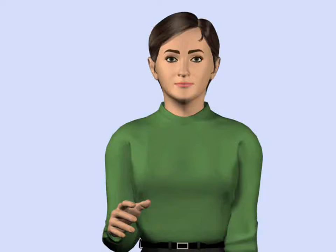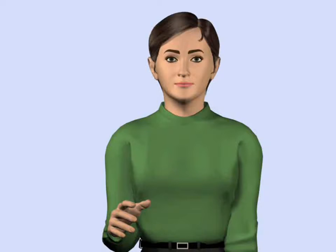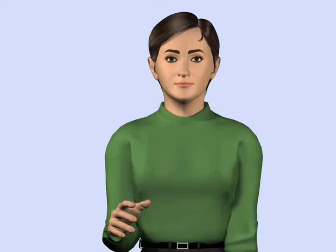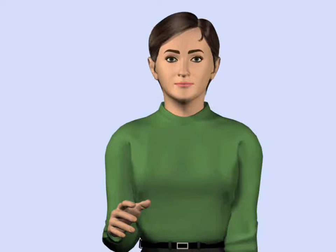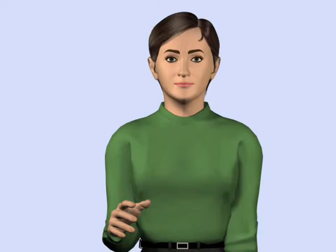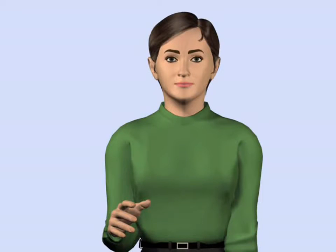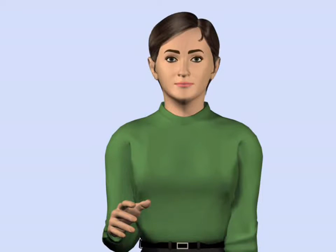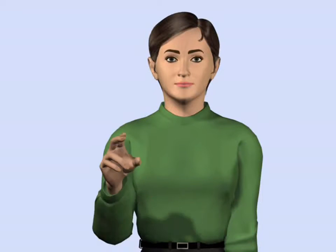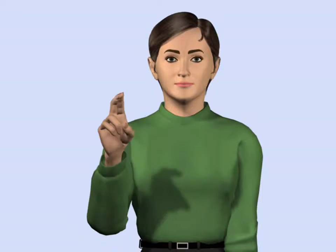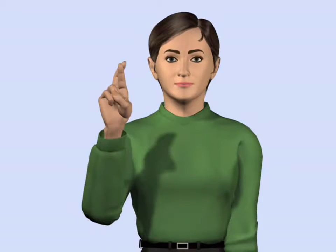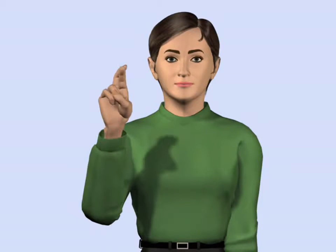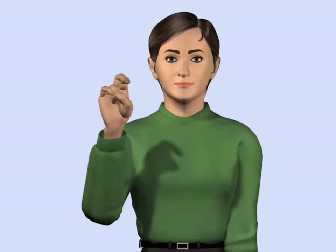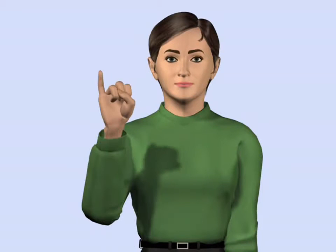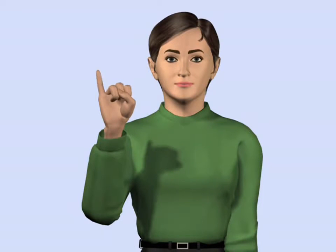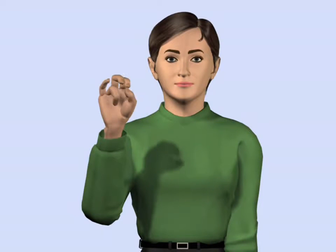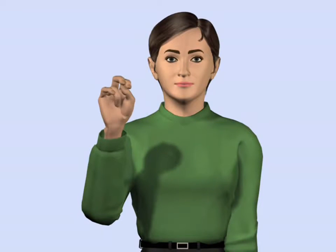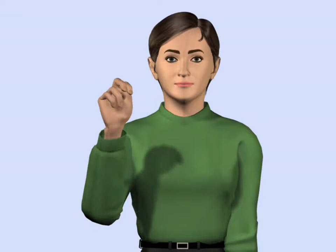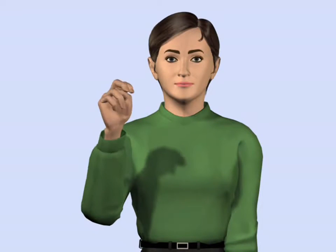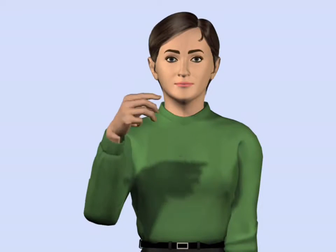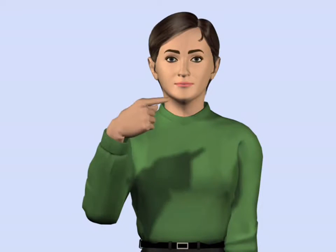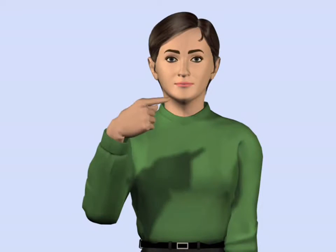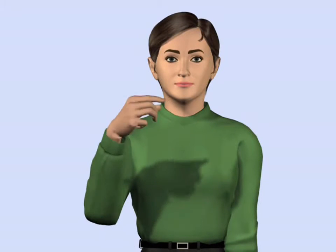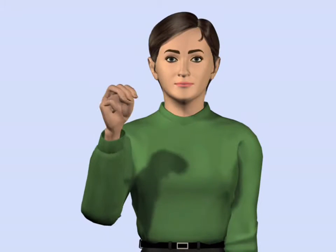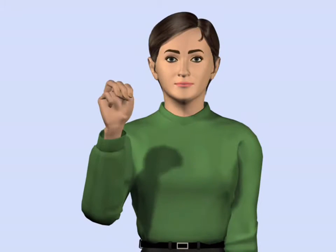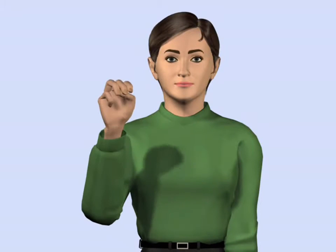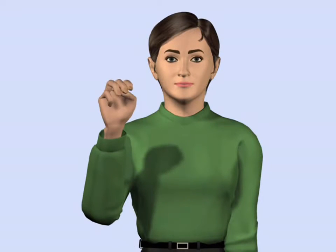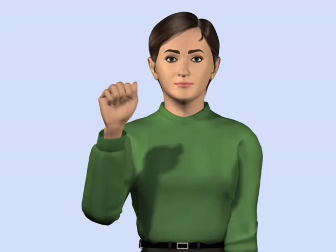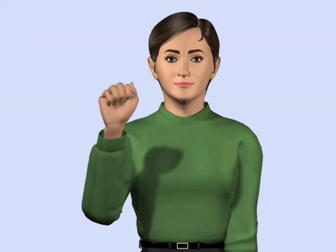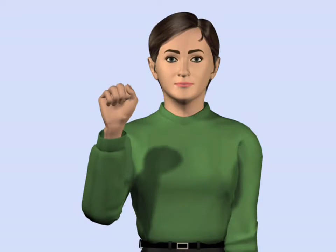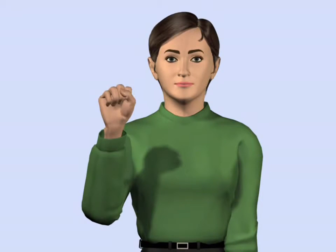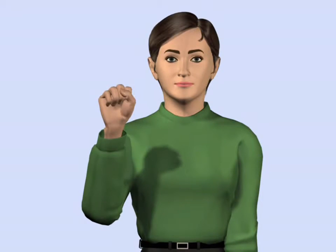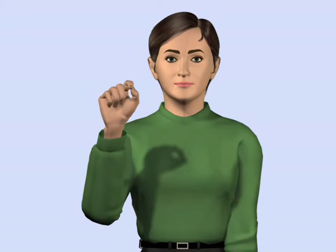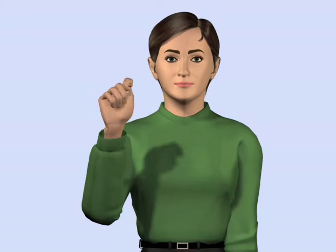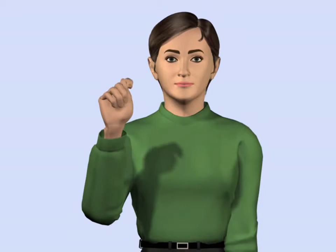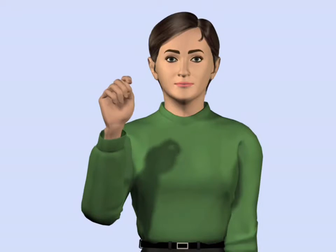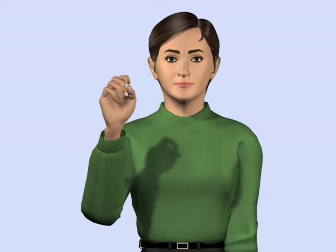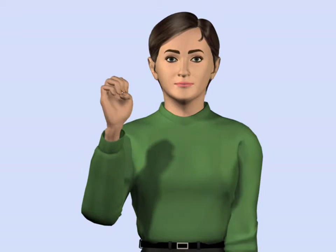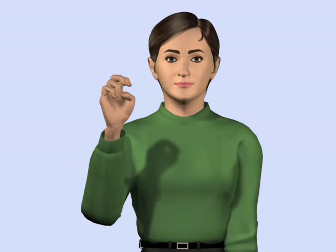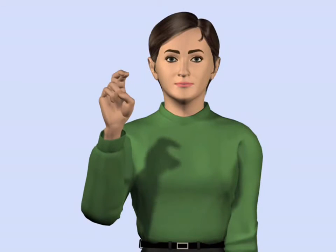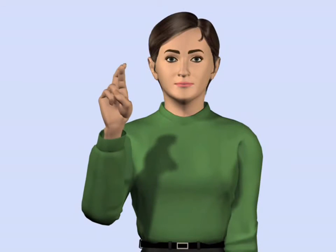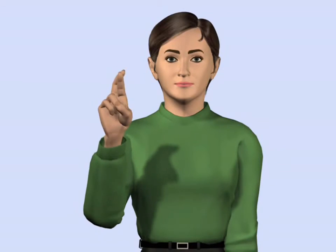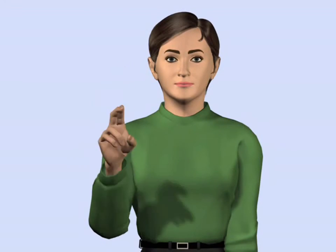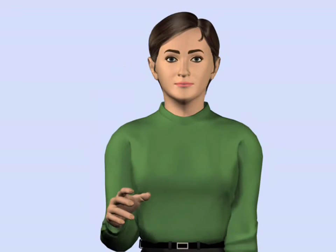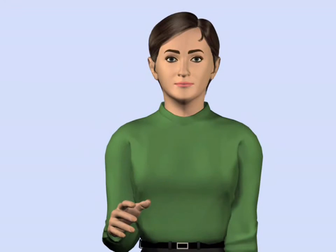ringmaster